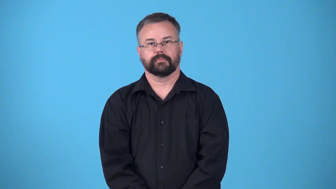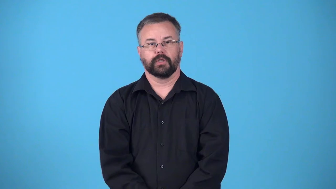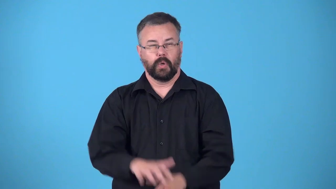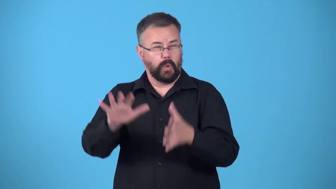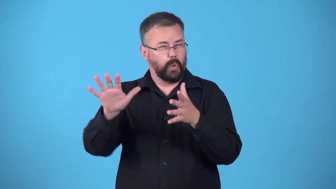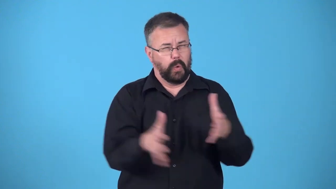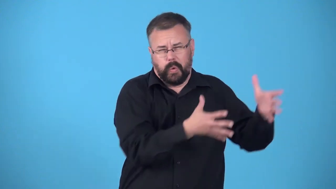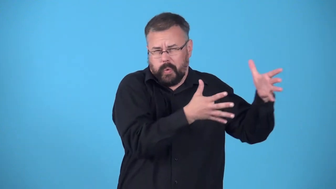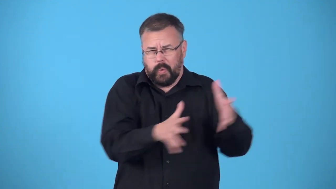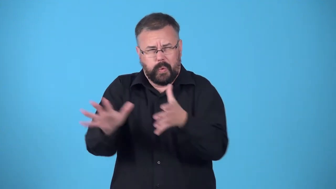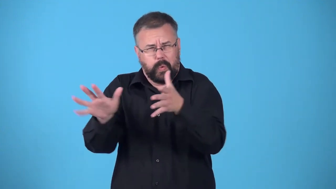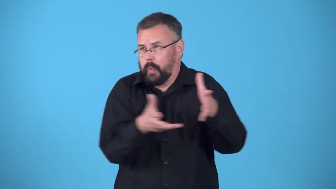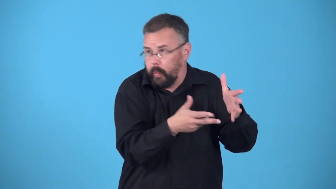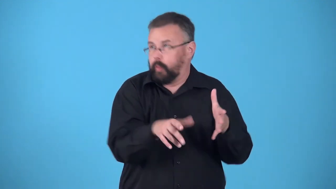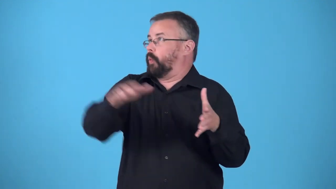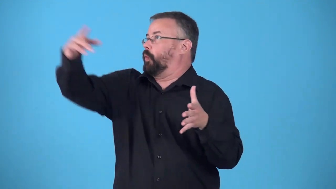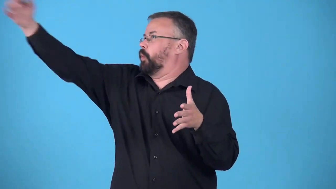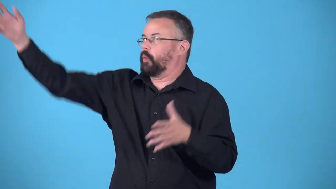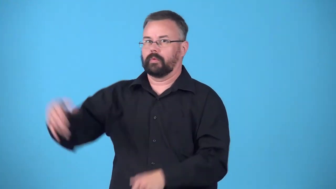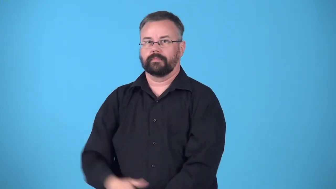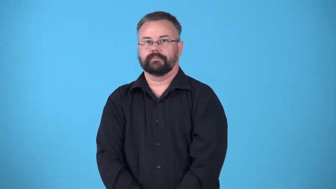blow away-wind